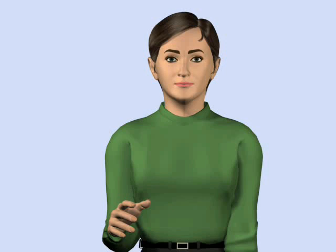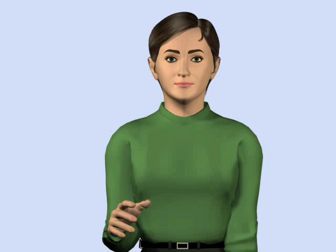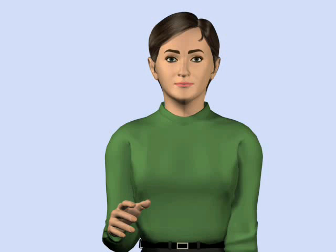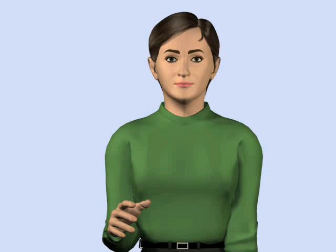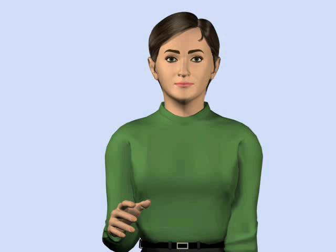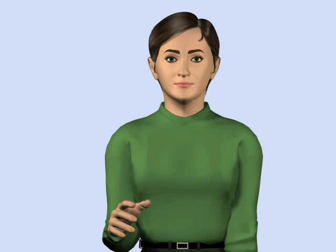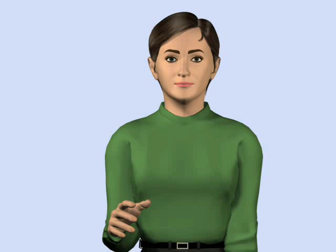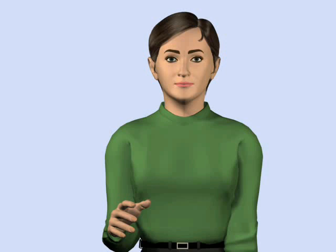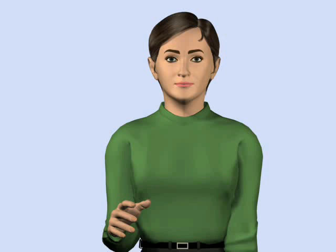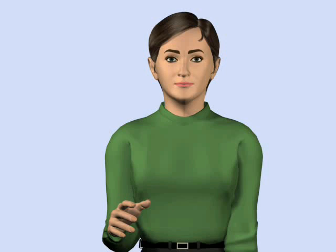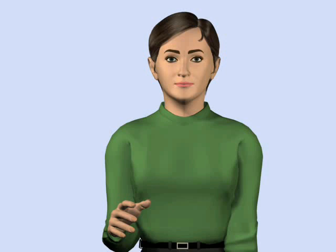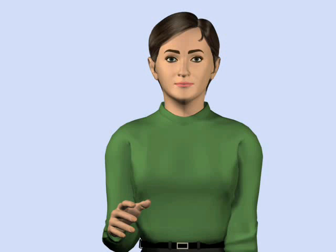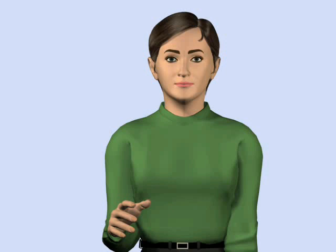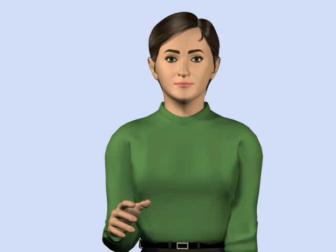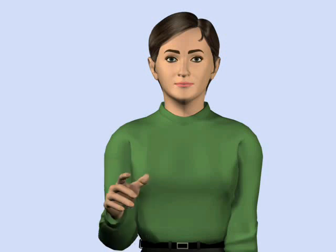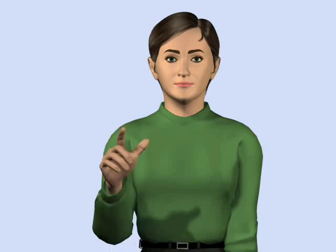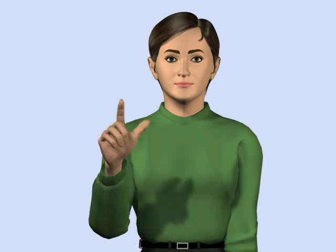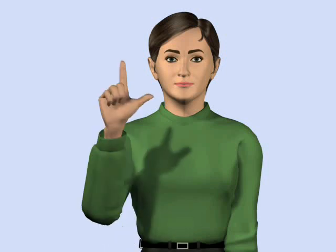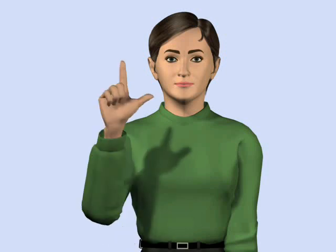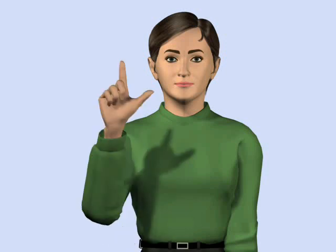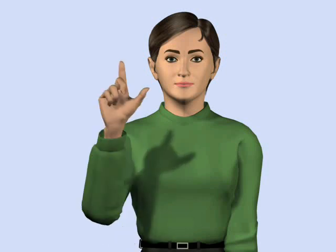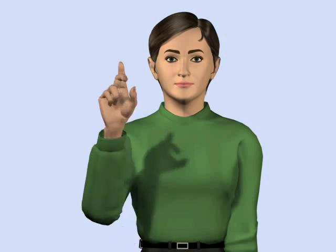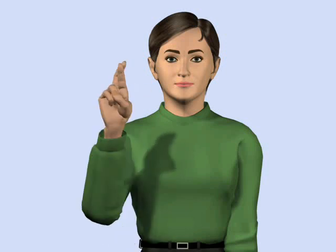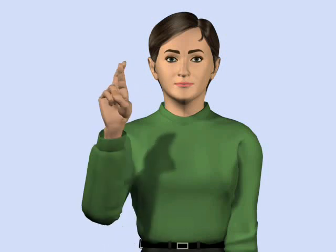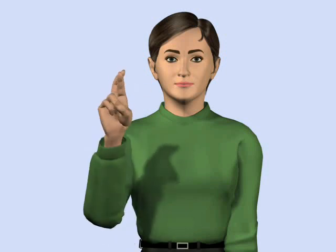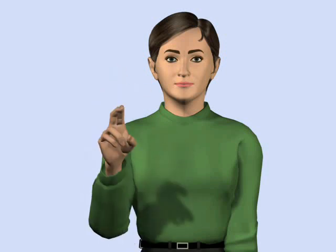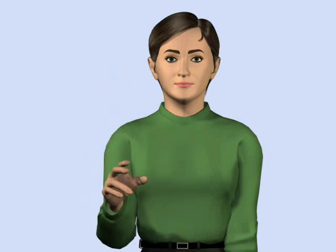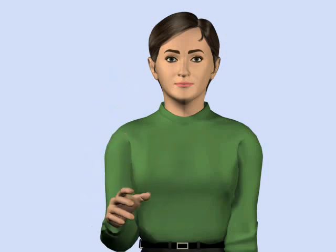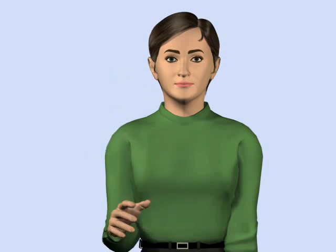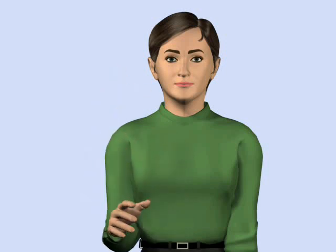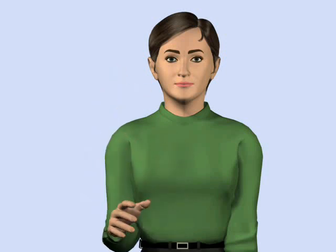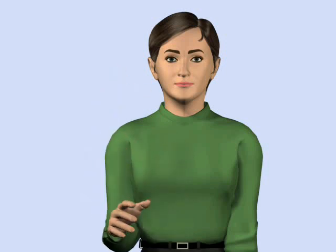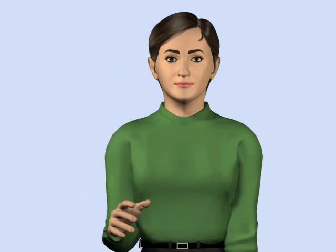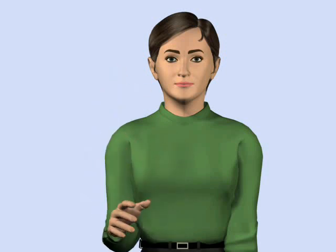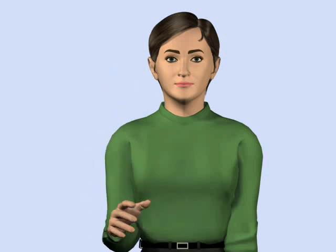Little Rock,AR